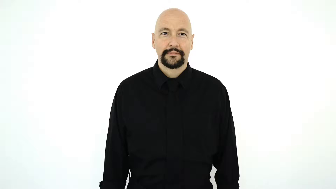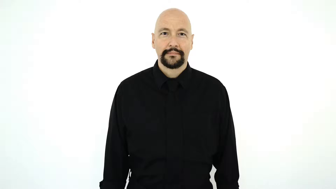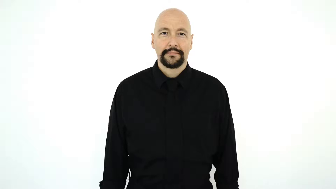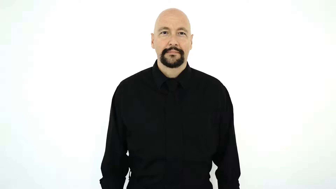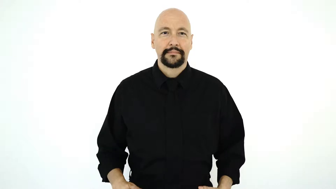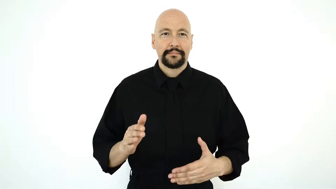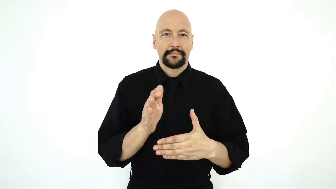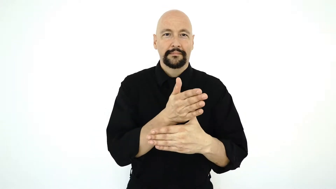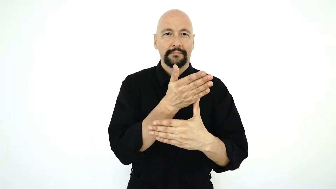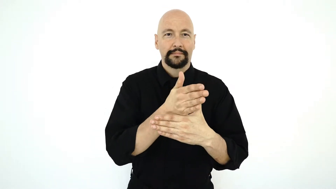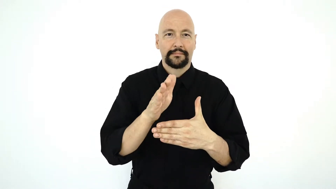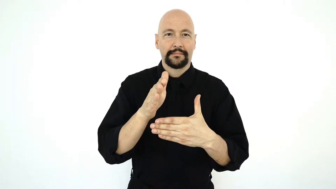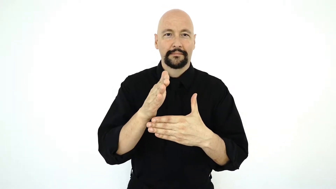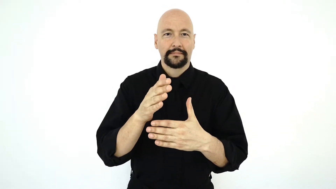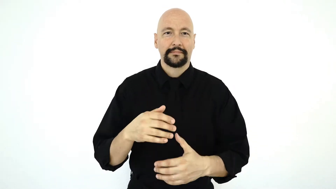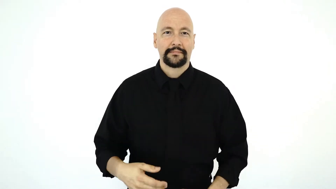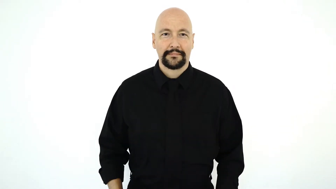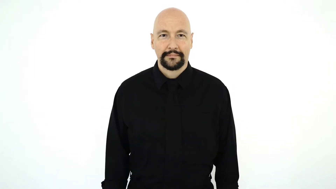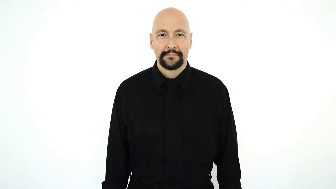SHARE-[partner]